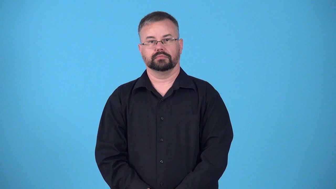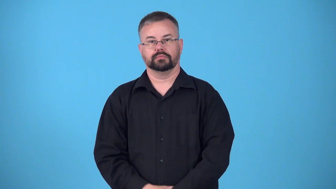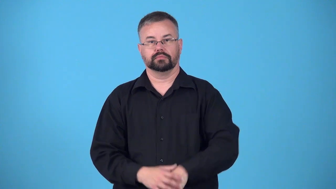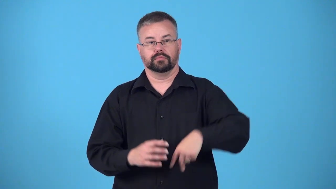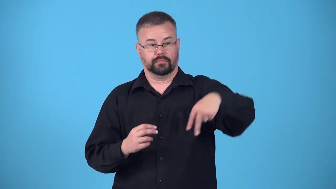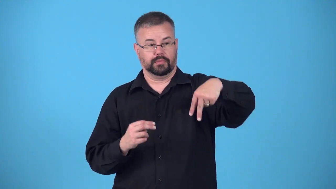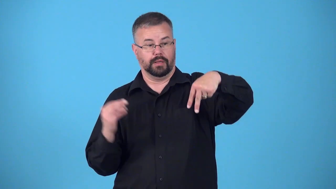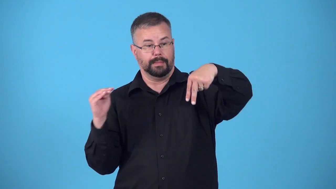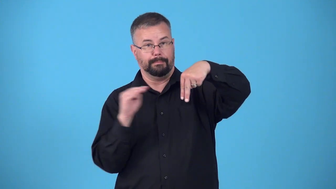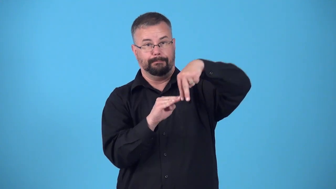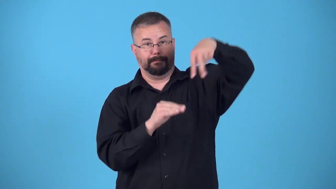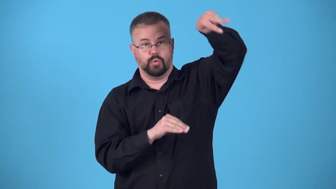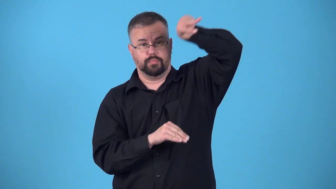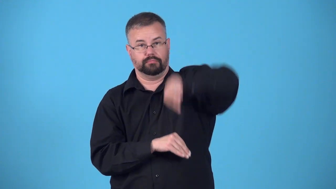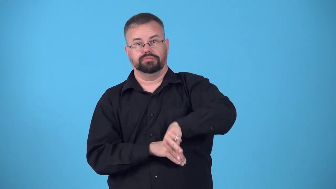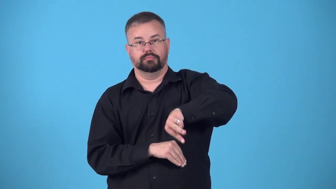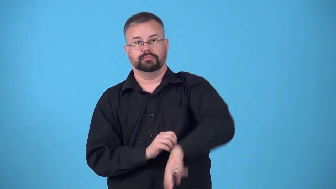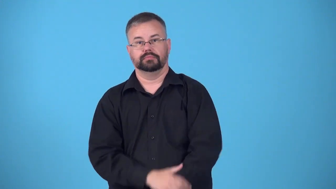submarine,bowl over